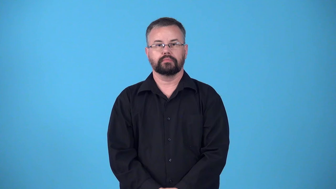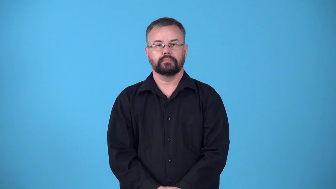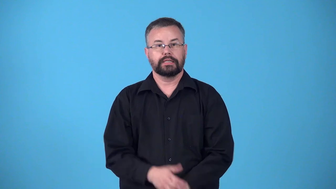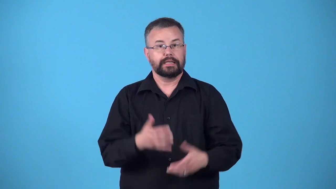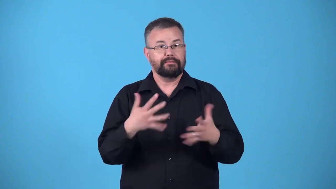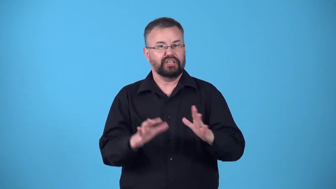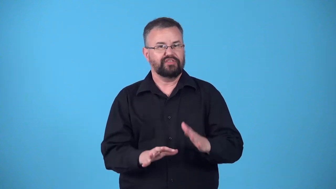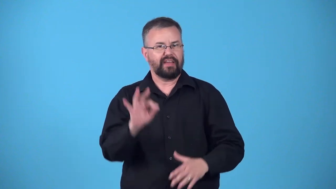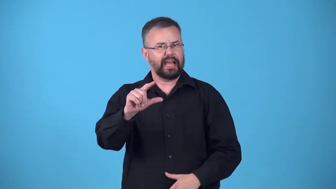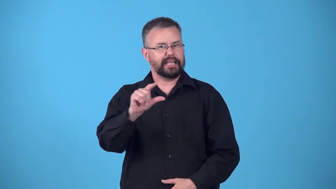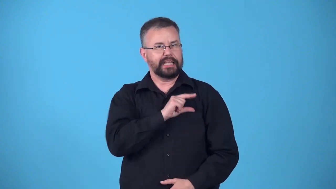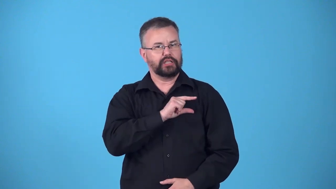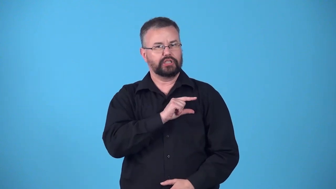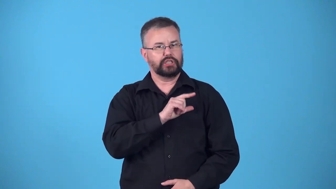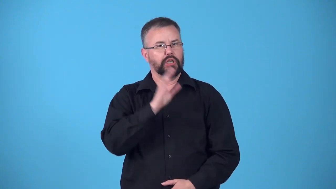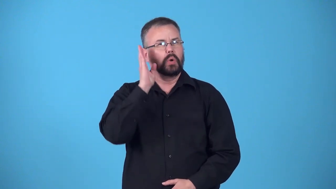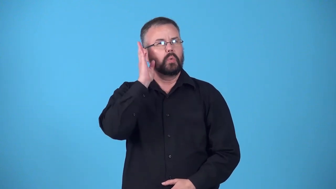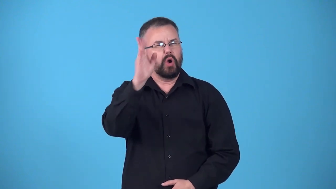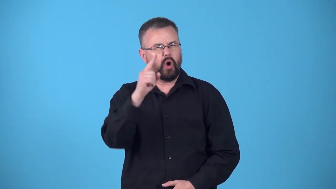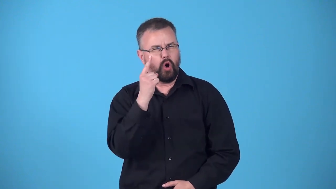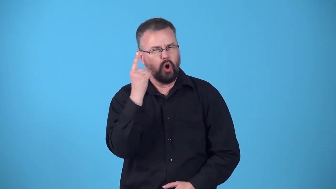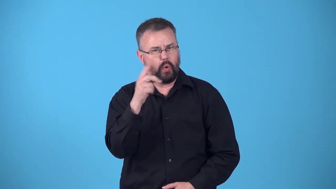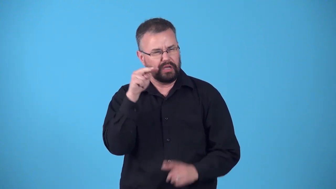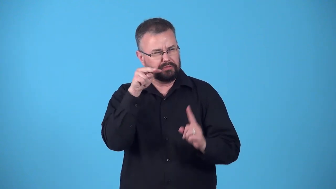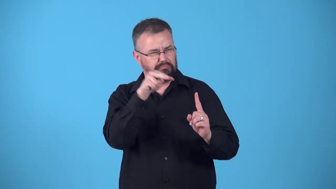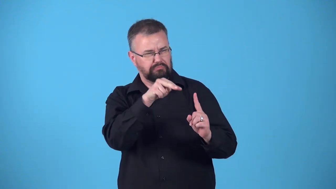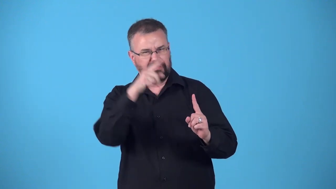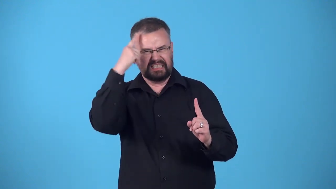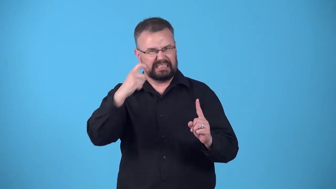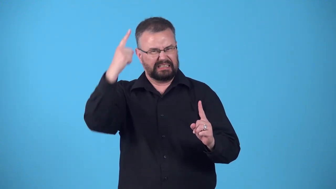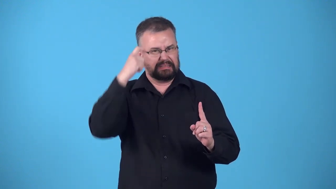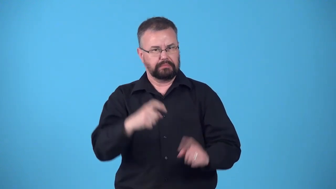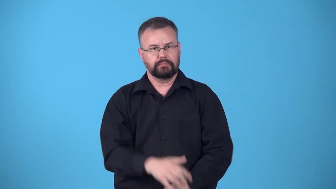give a dog a bad name and hang him